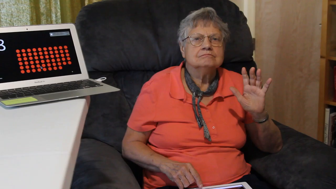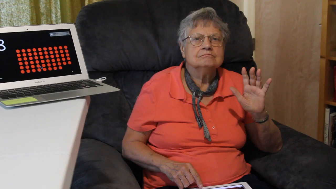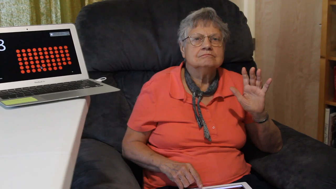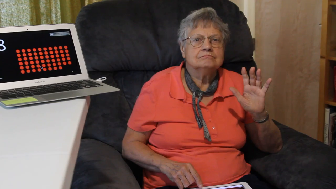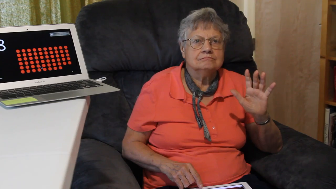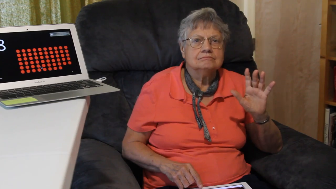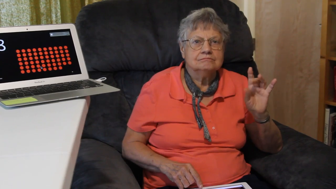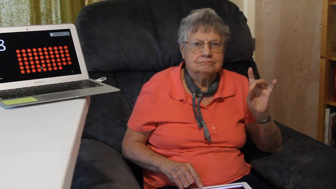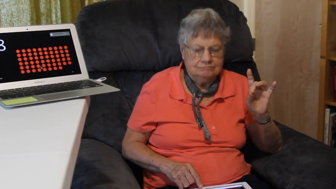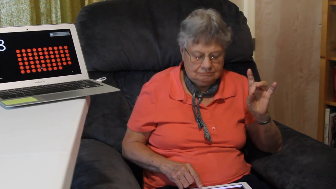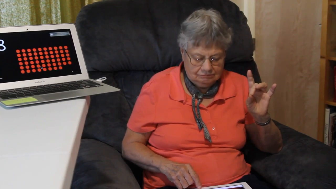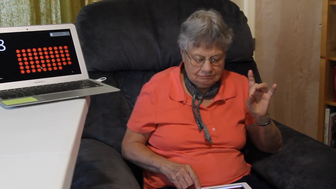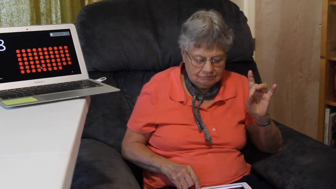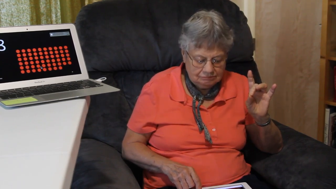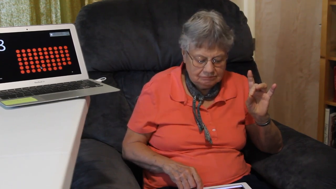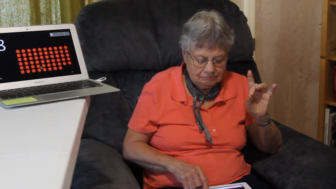number58